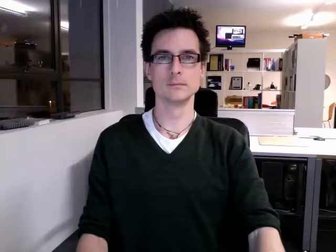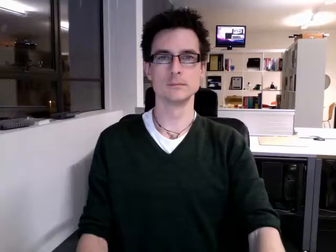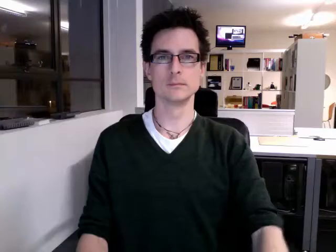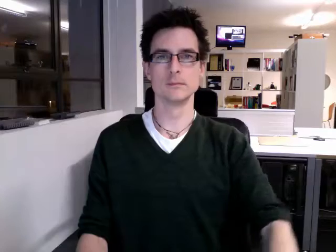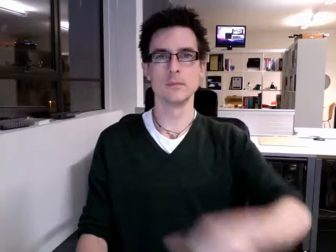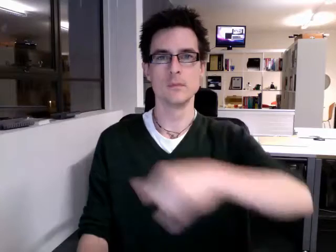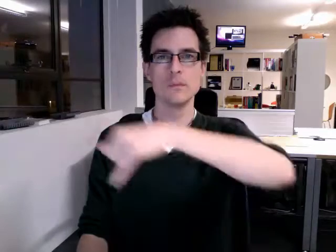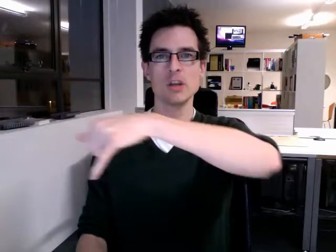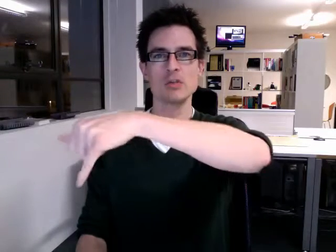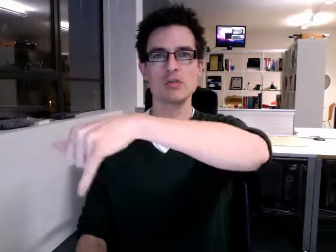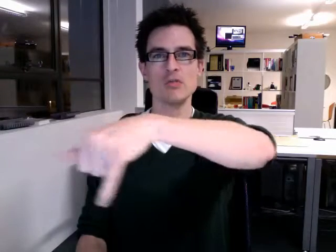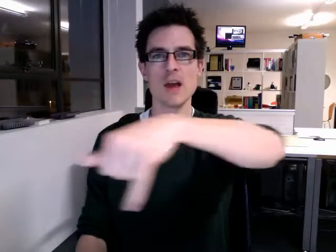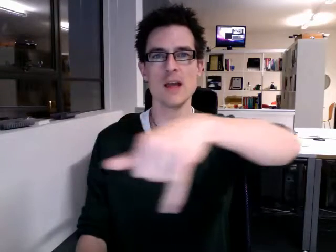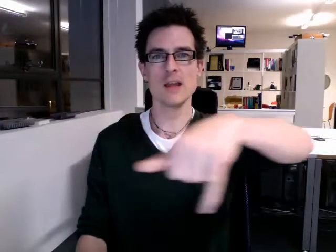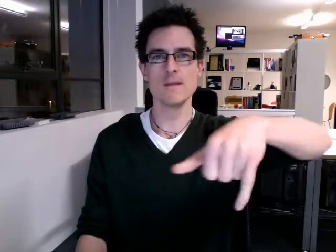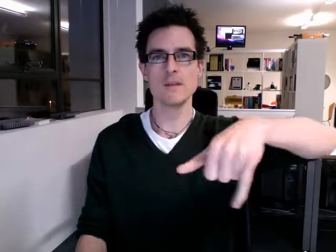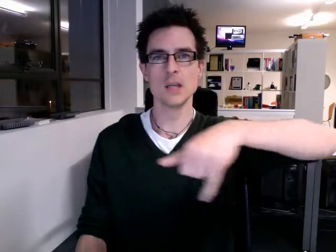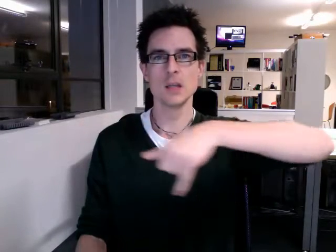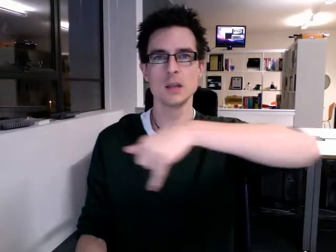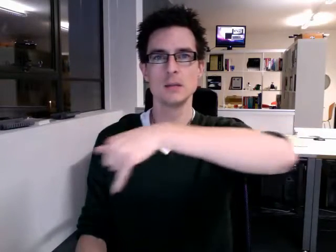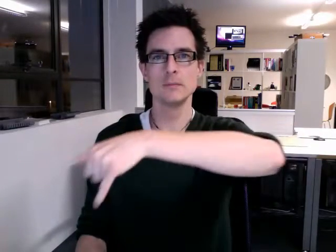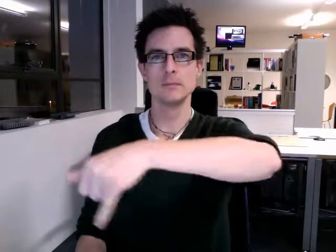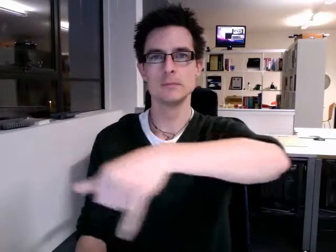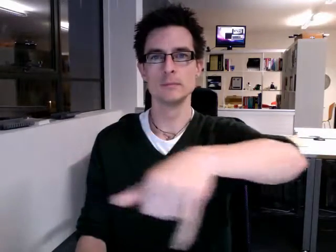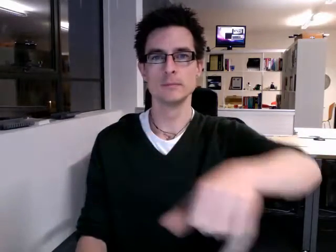gravy